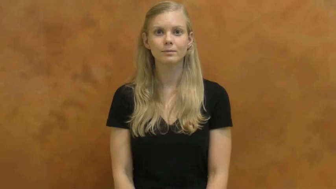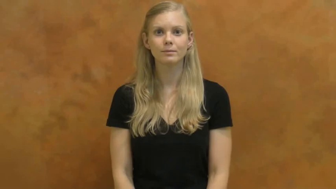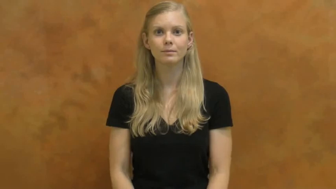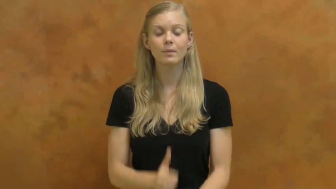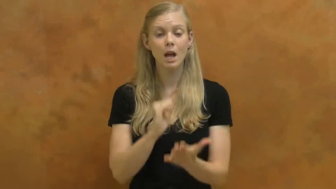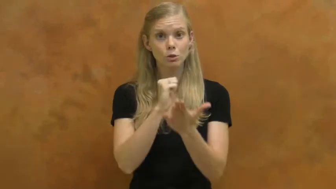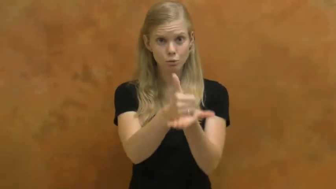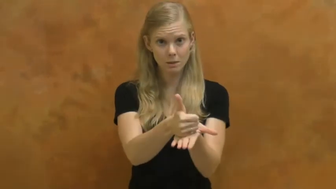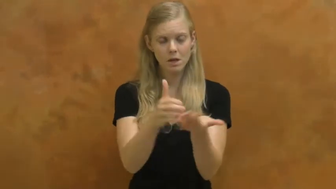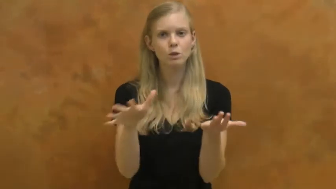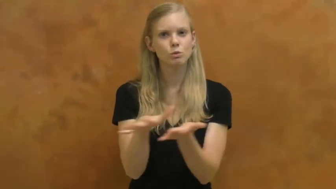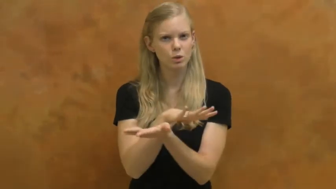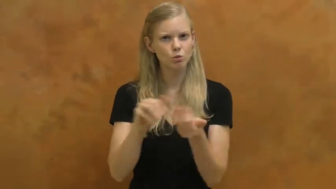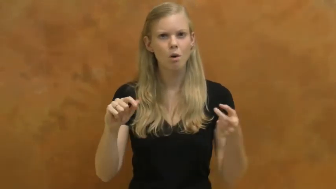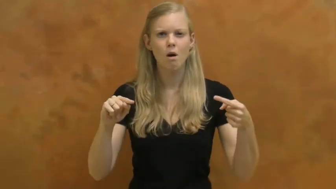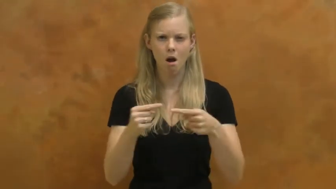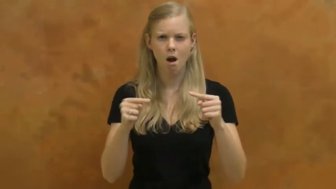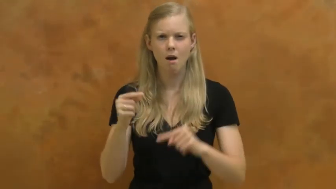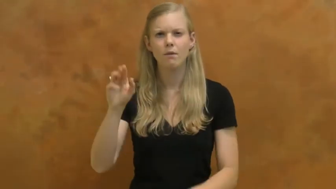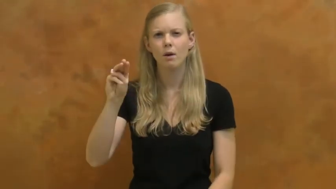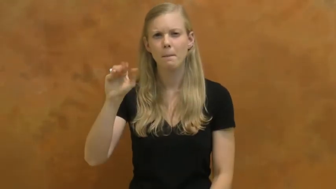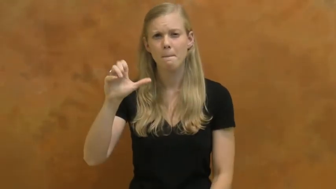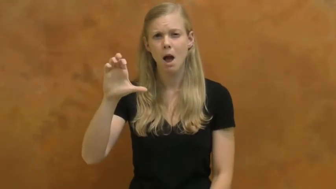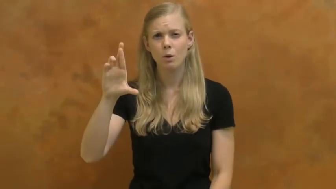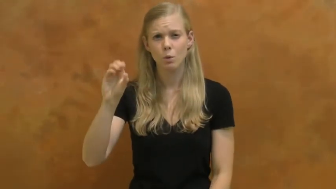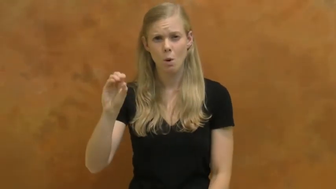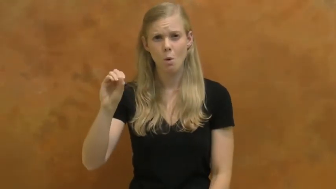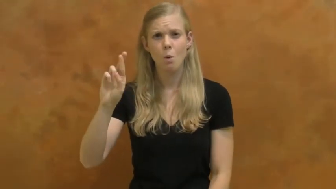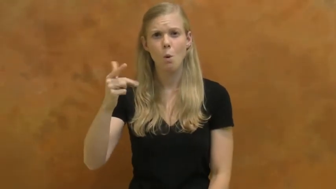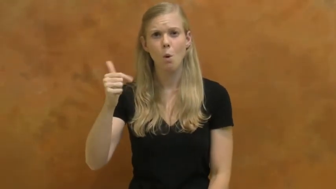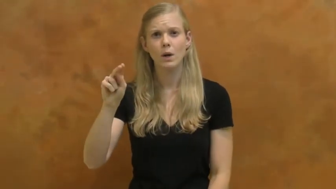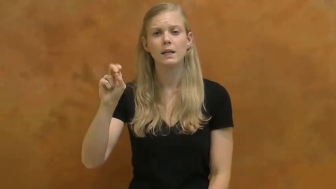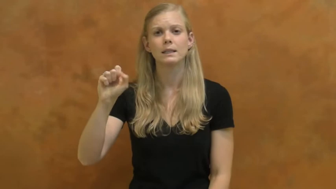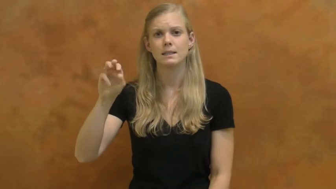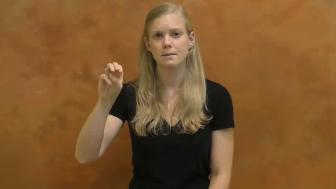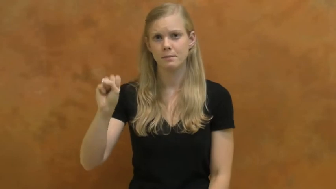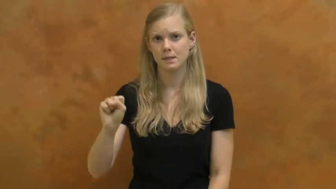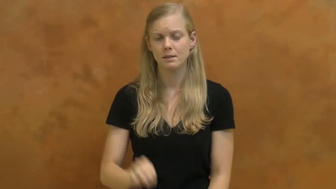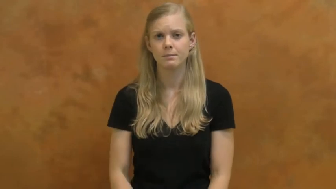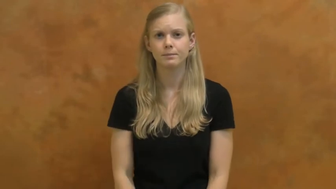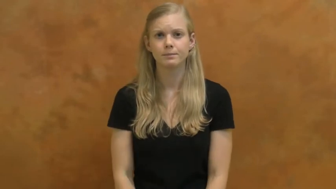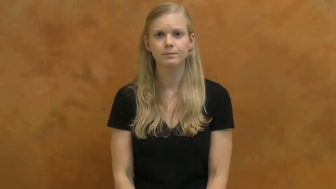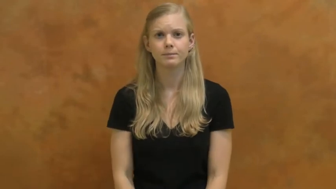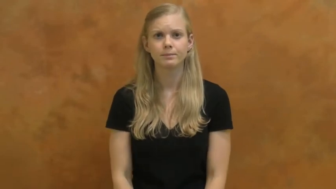disinfect